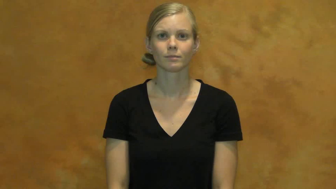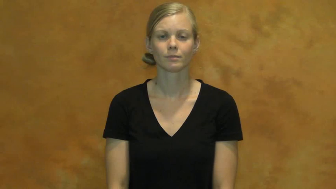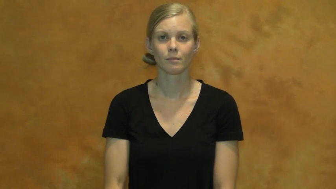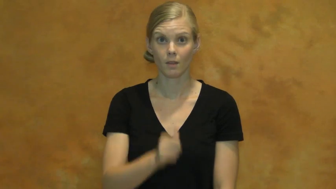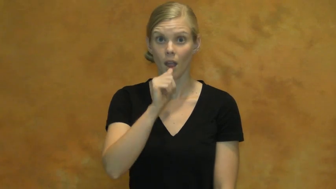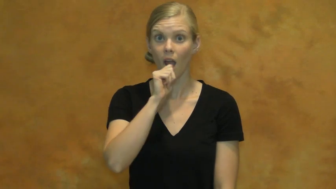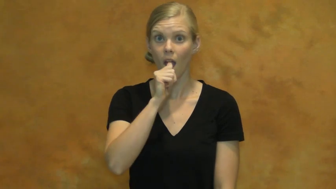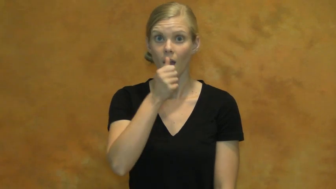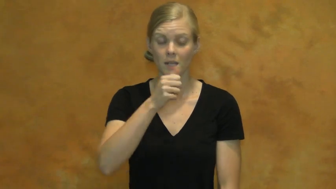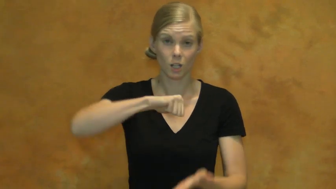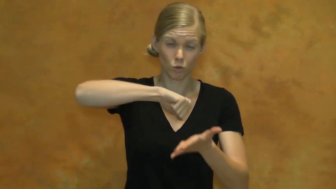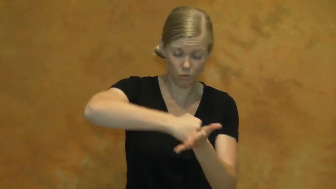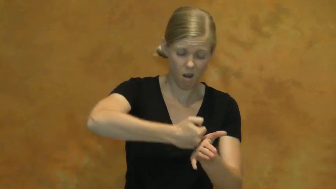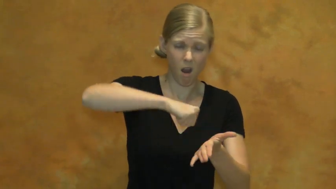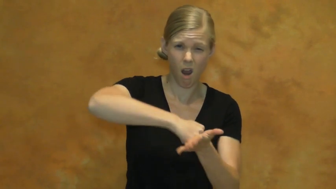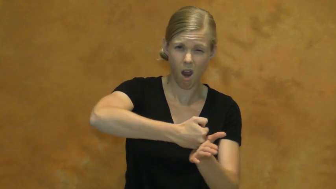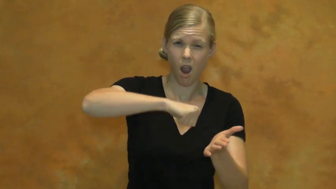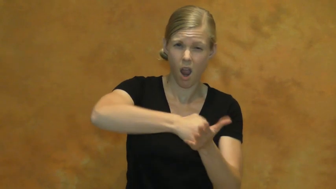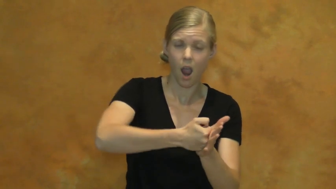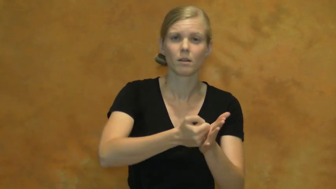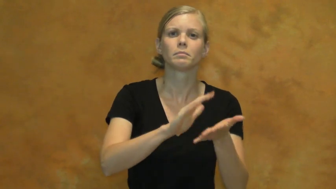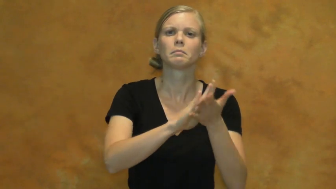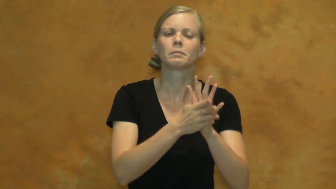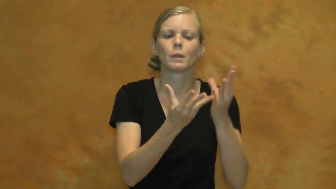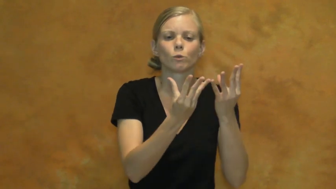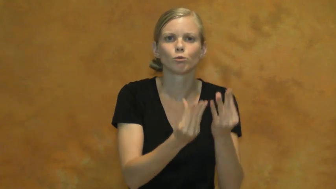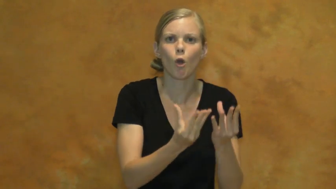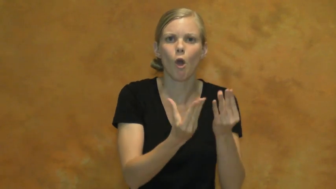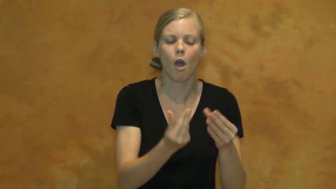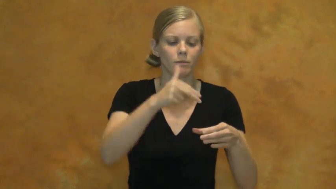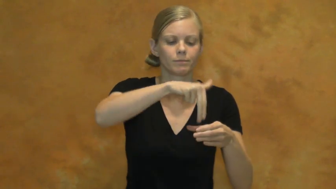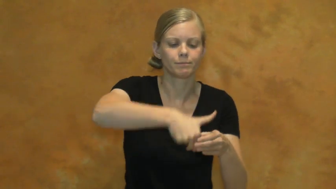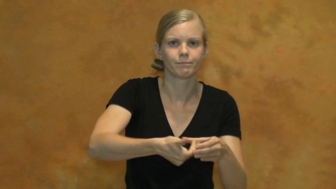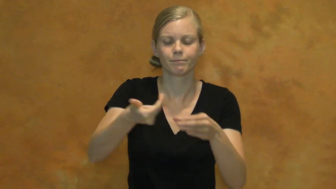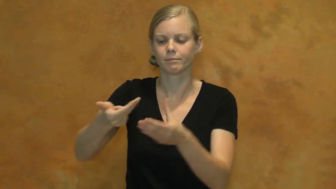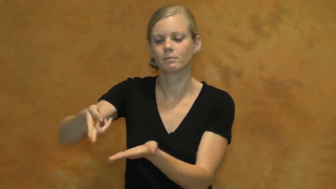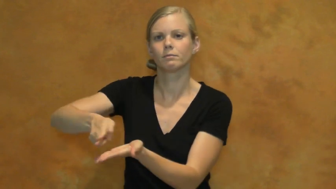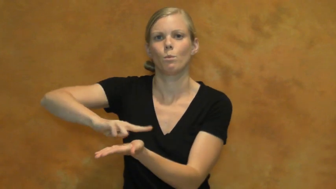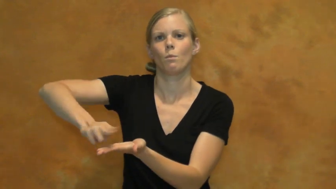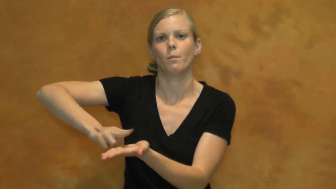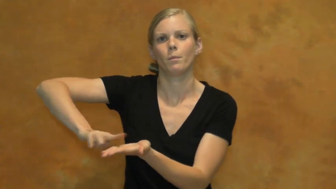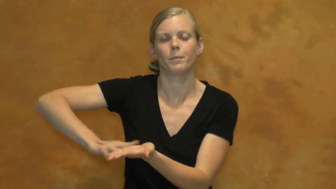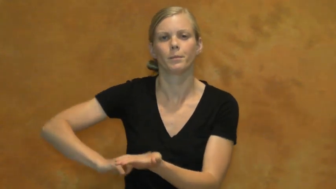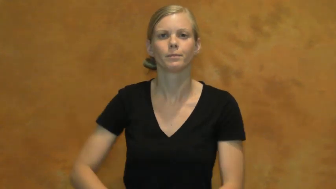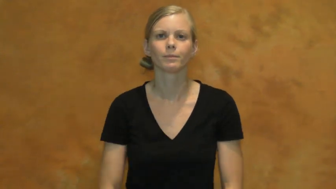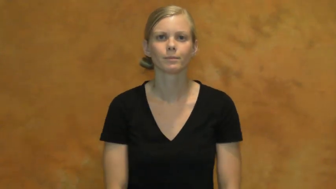peanut butter